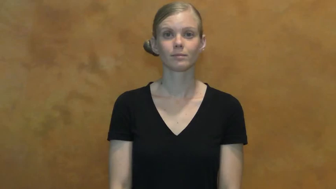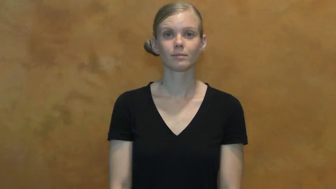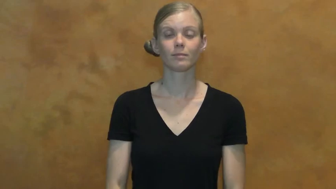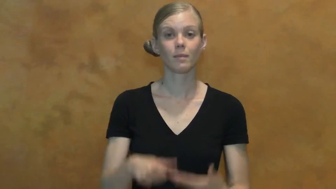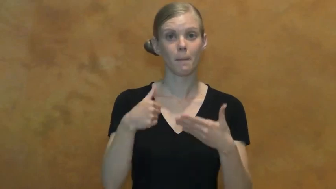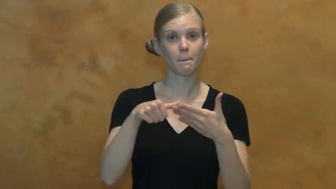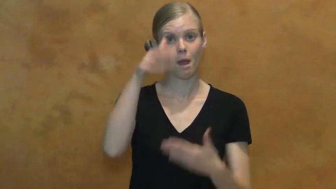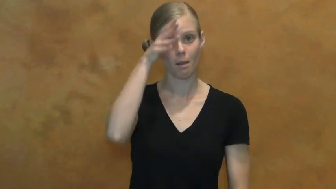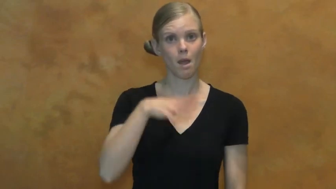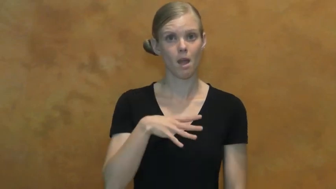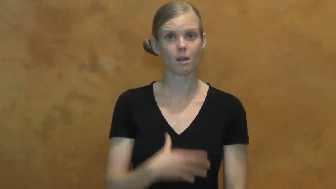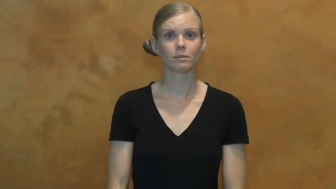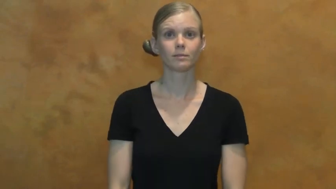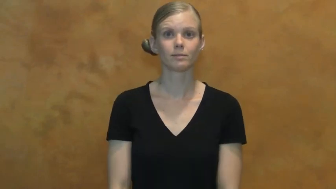mailman